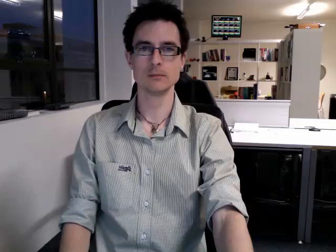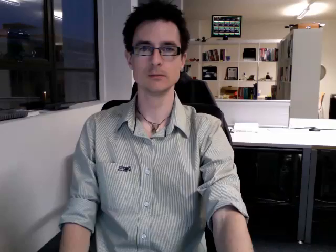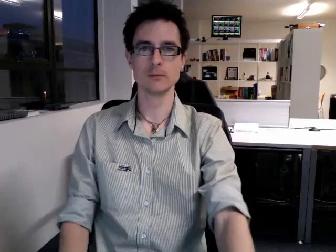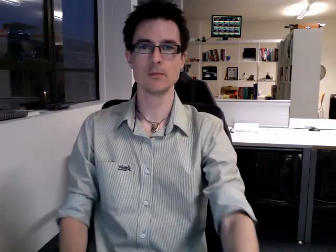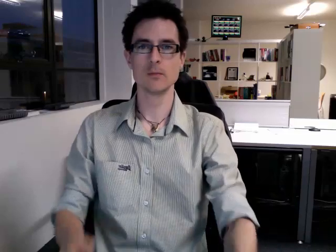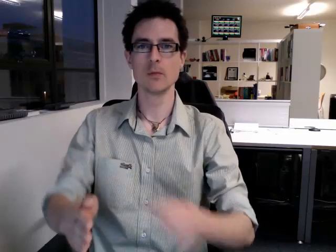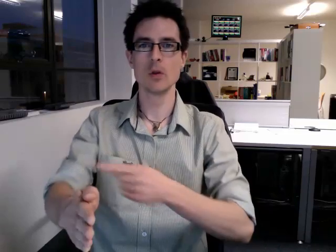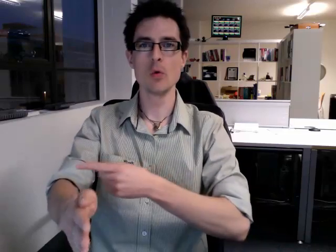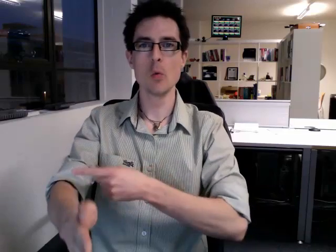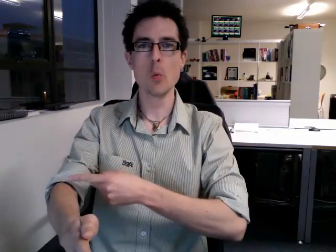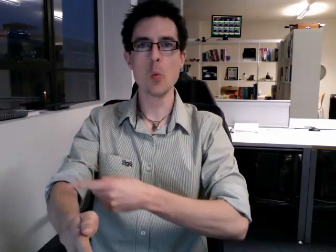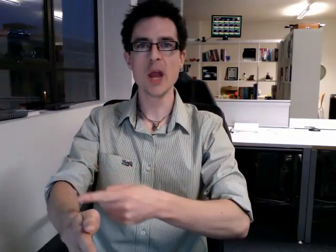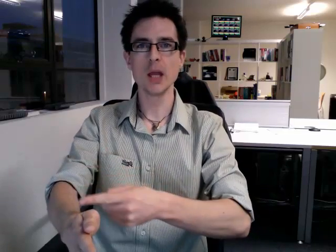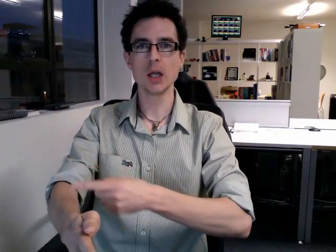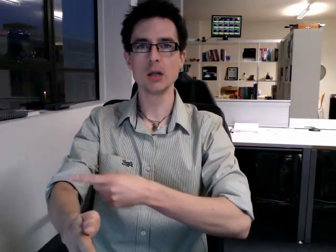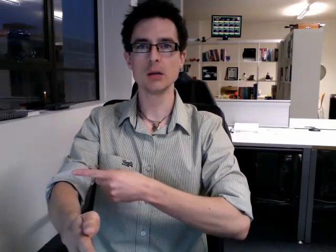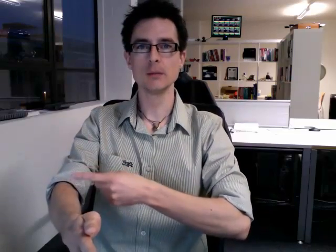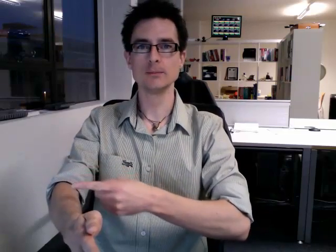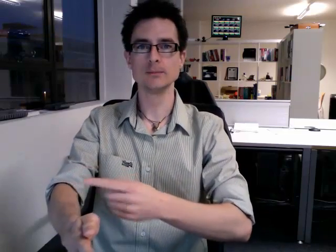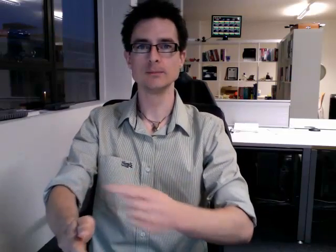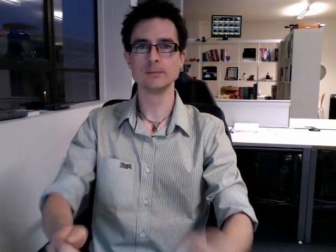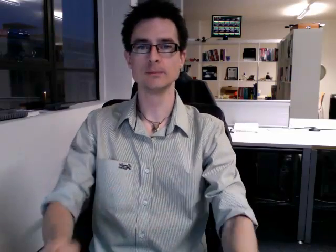week